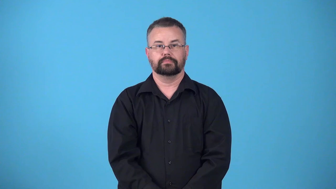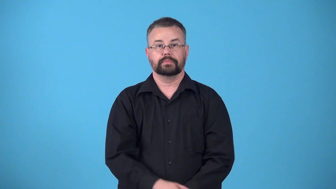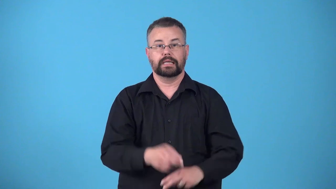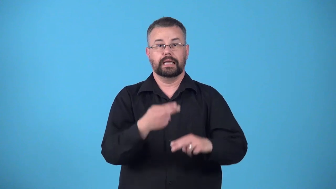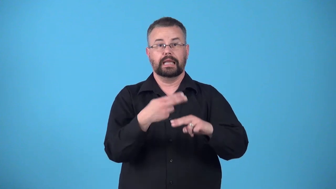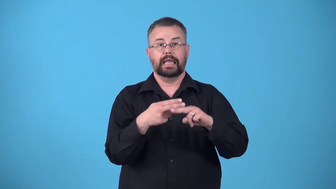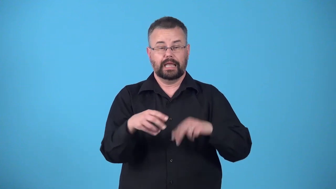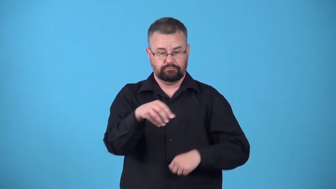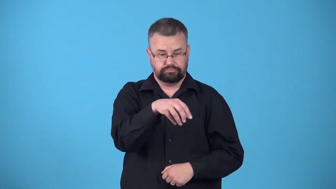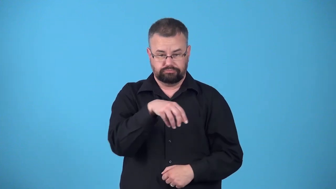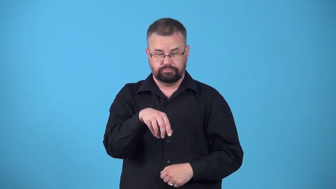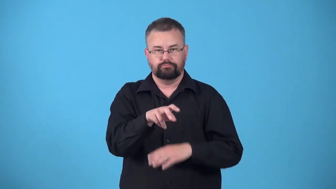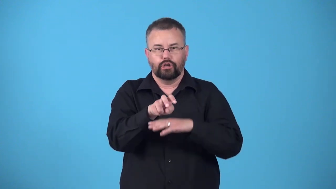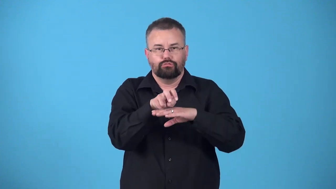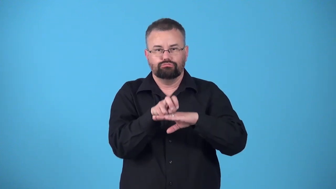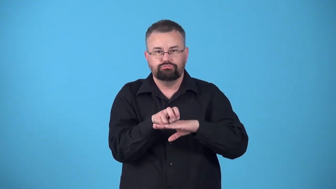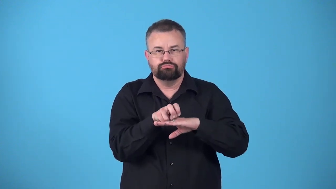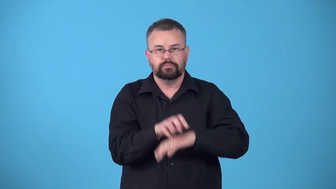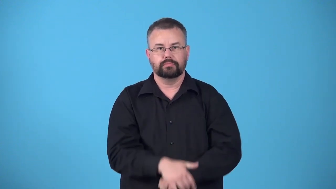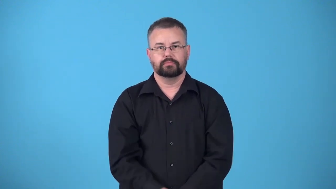brood-sit on eggs